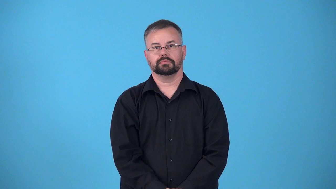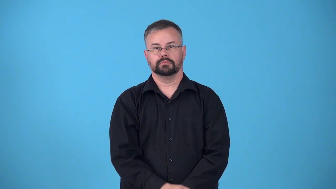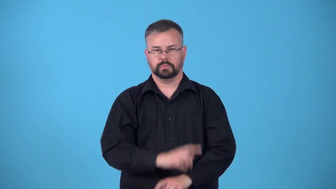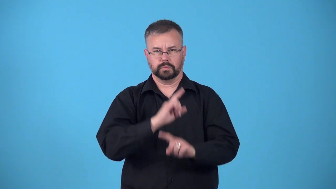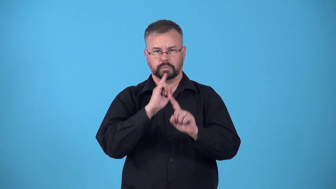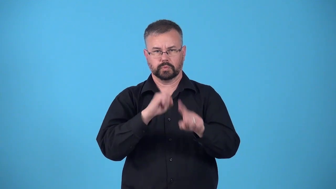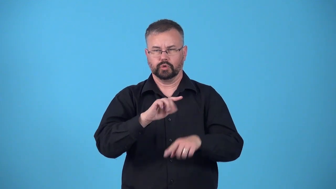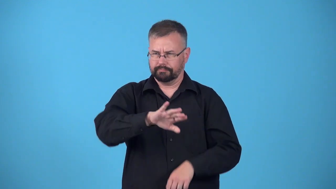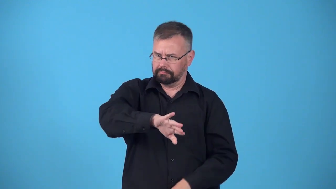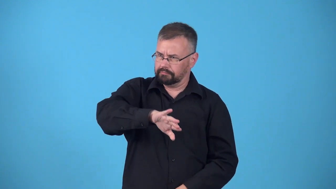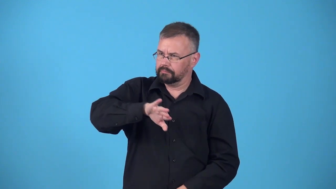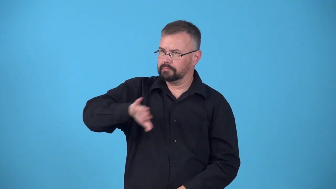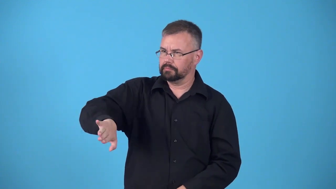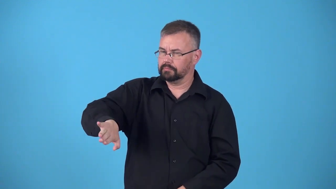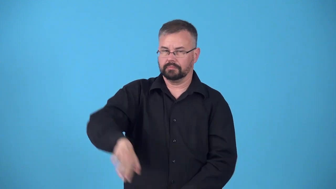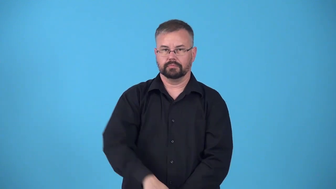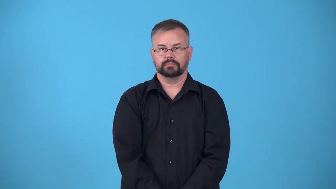wave aside-order to move to side